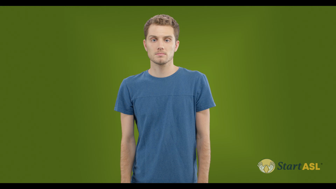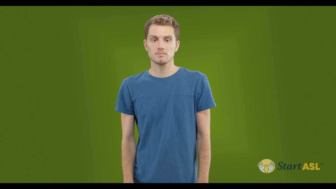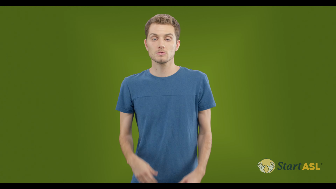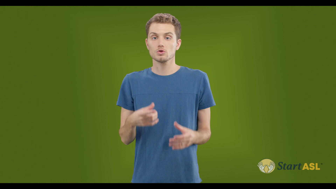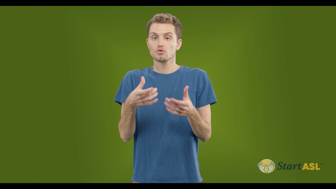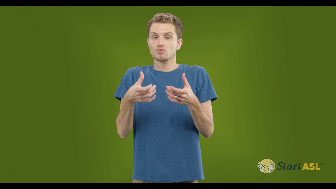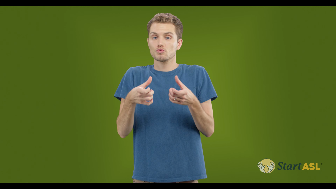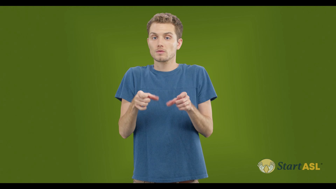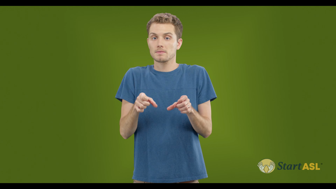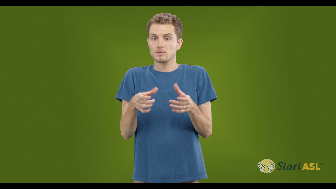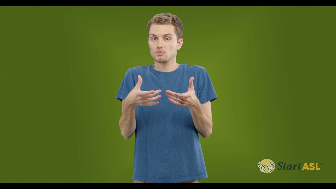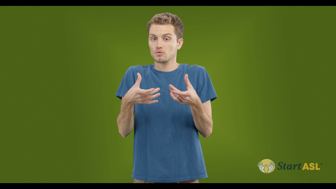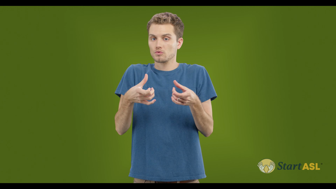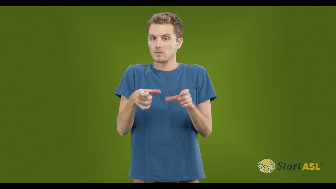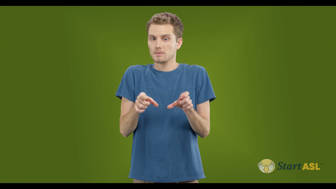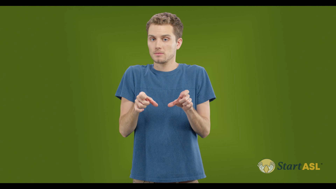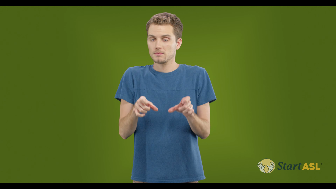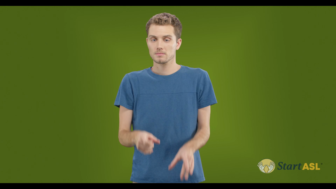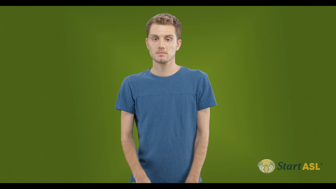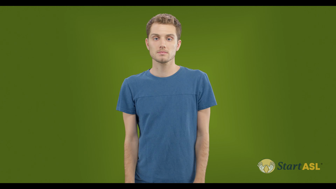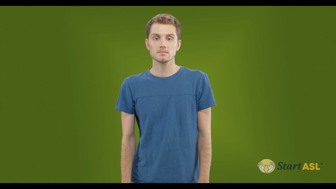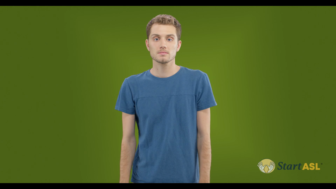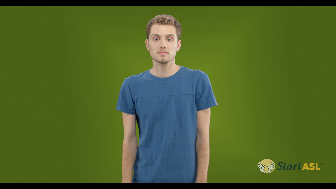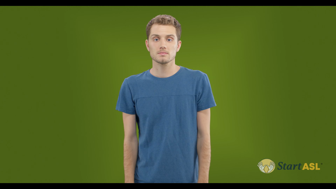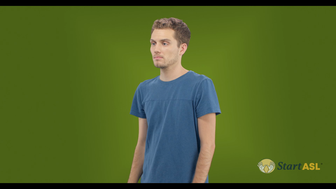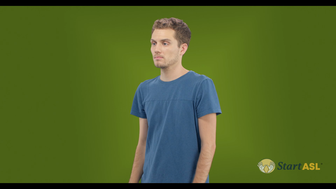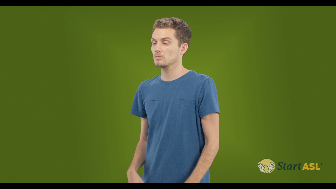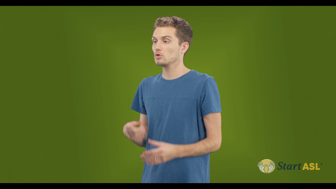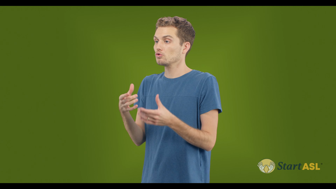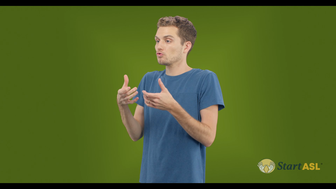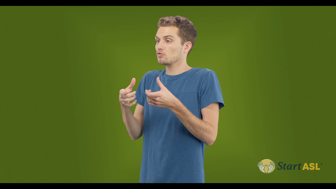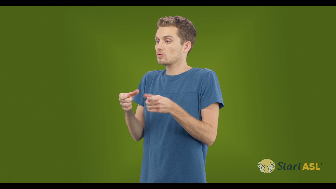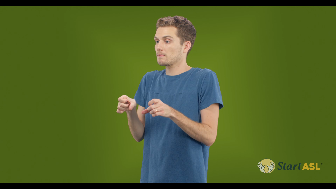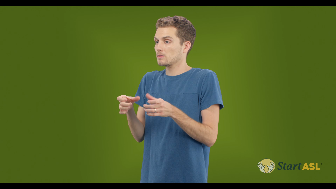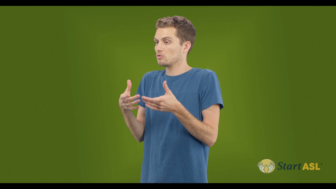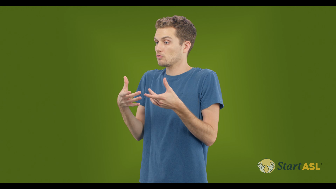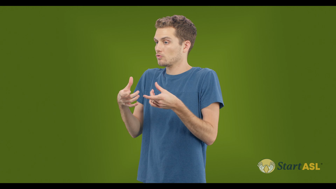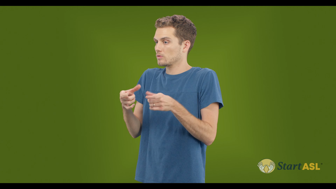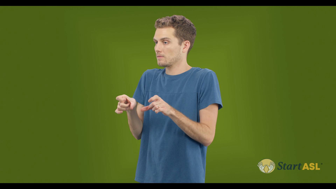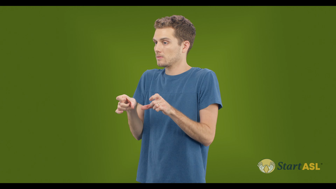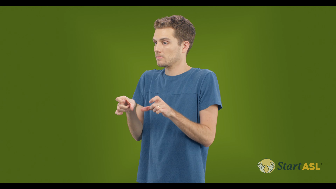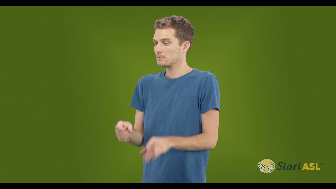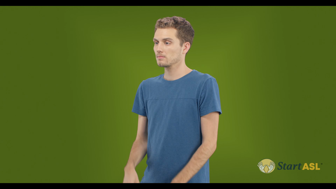shuffle